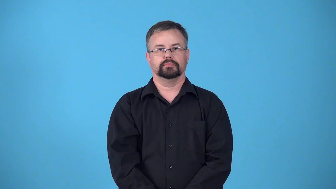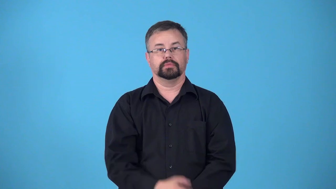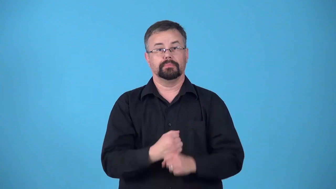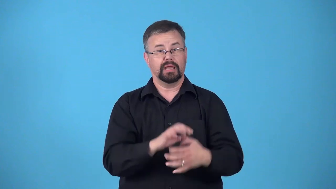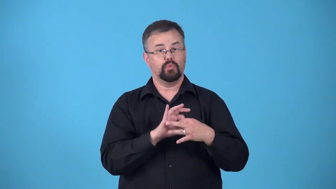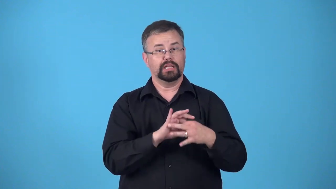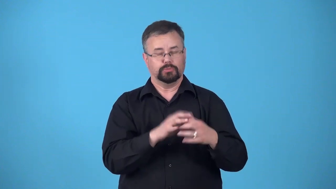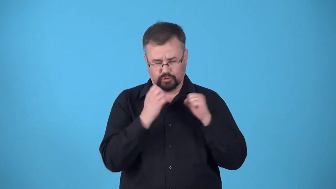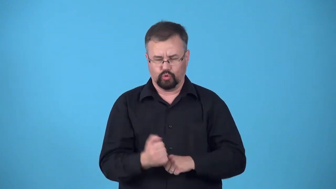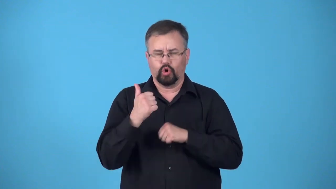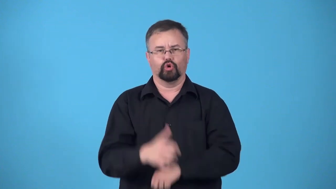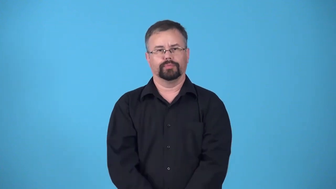cement